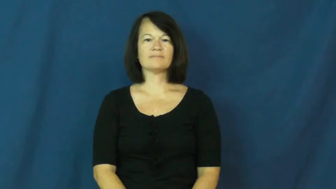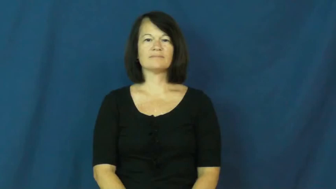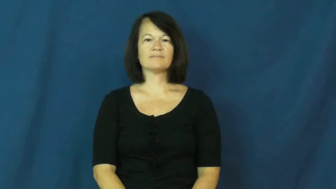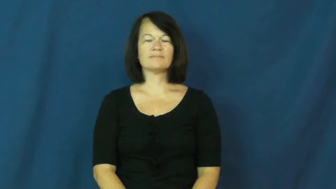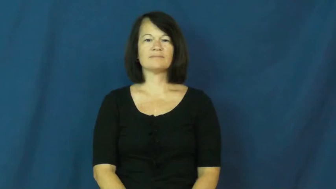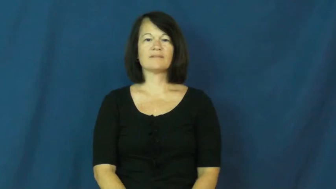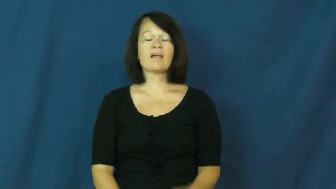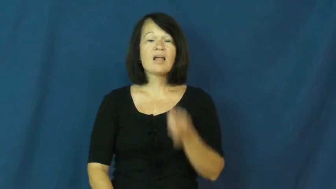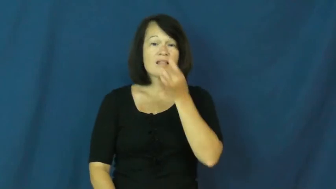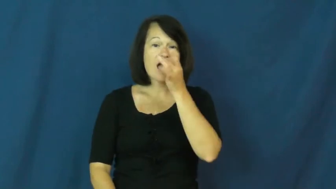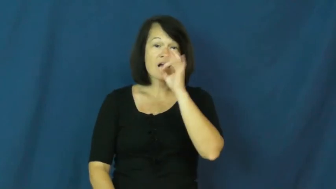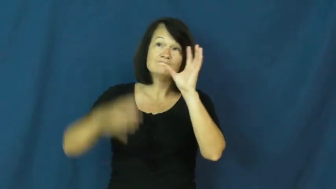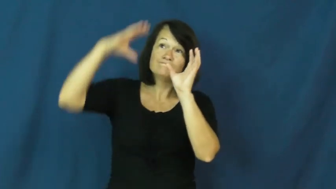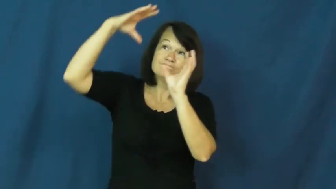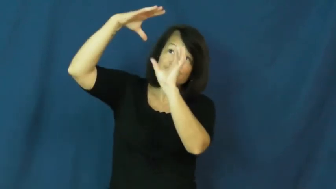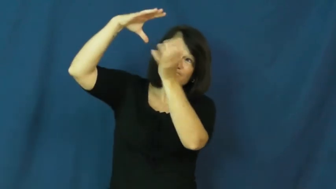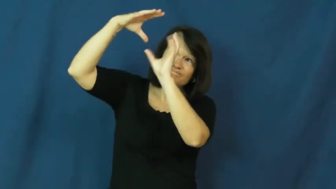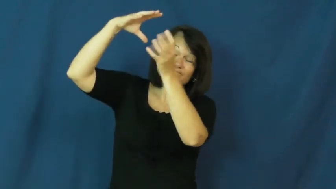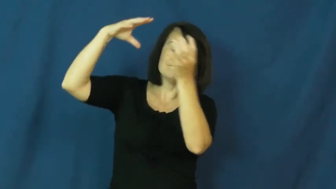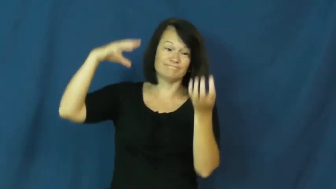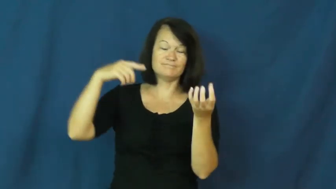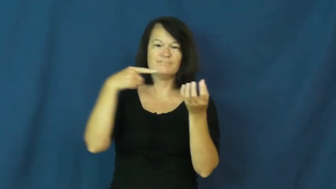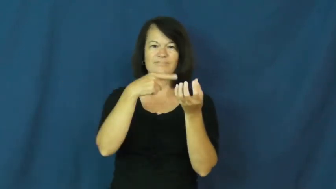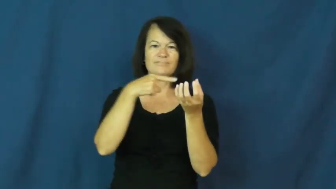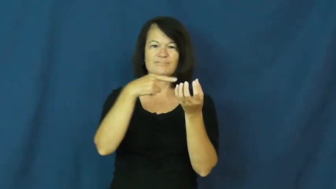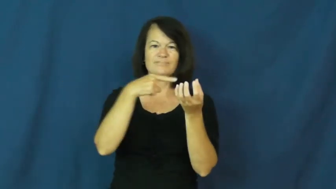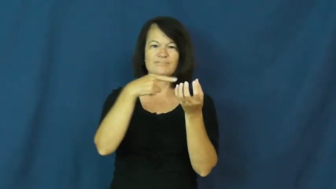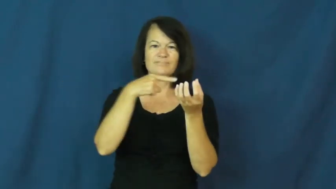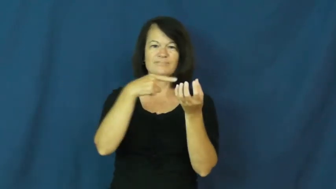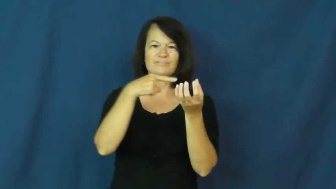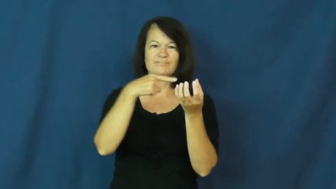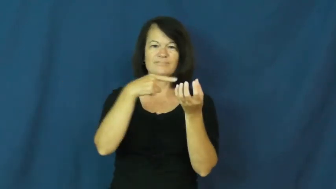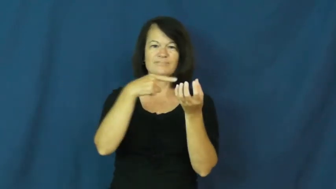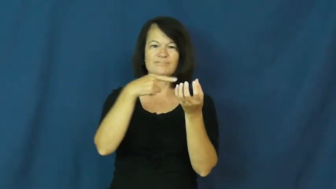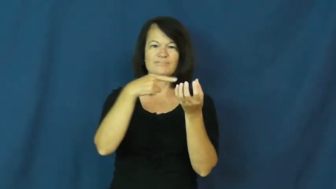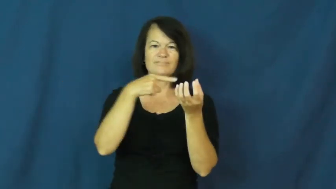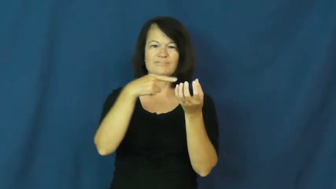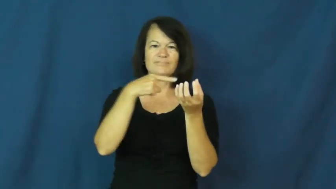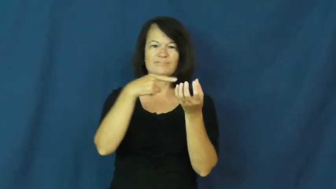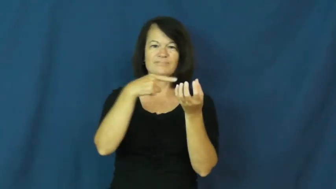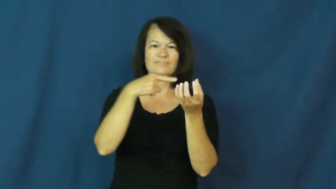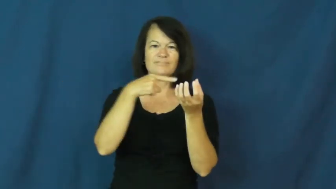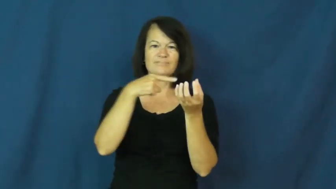lightbulb